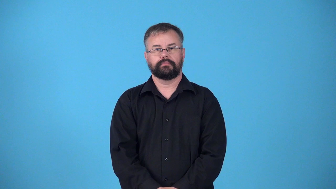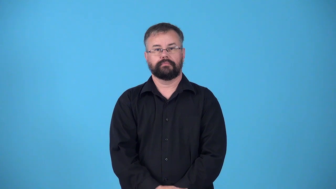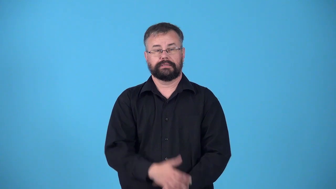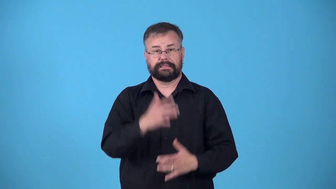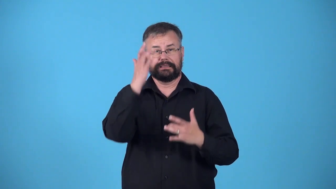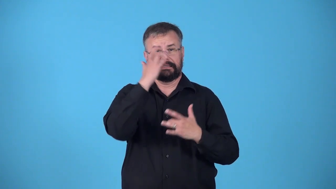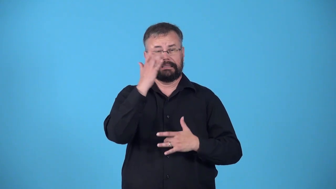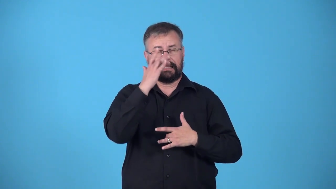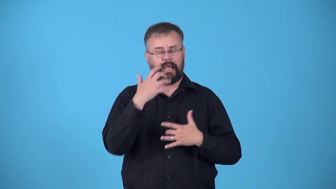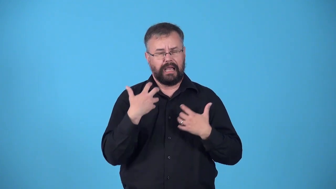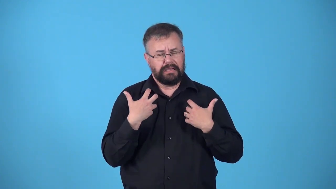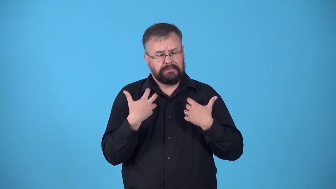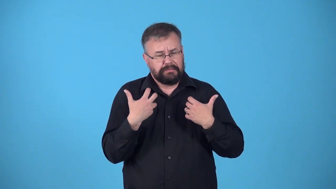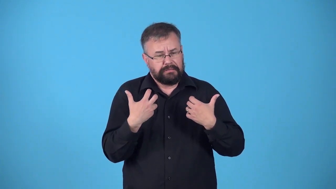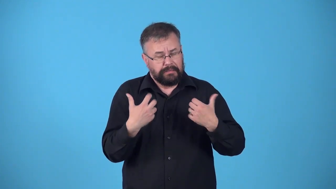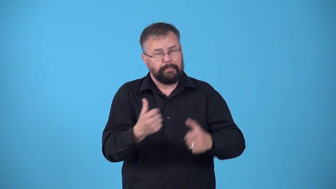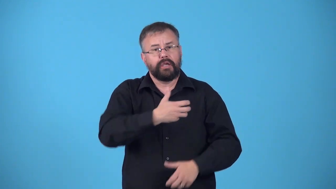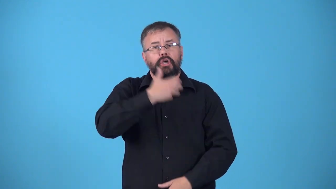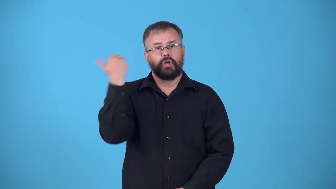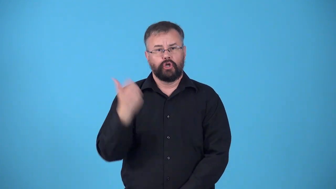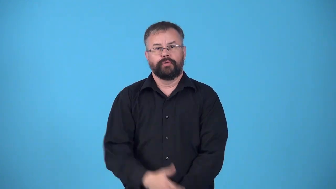mend, on the mend